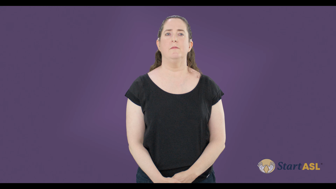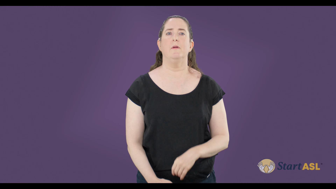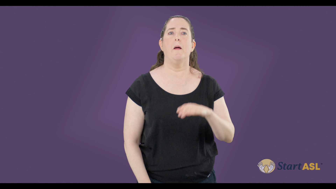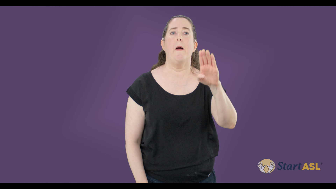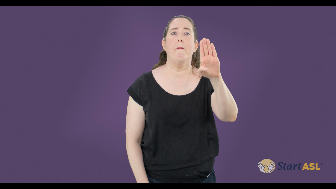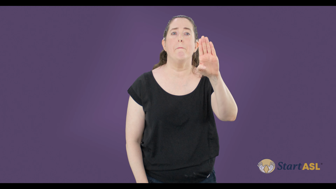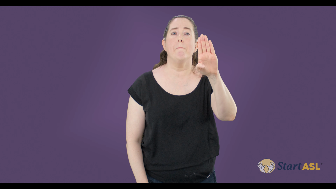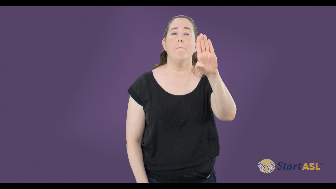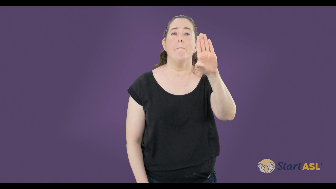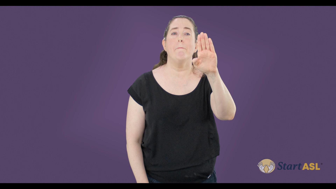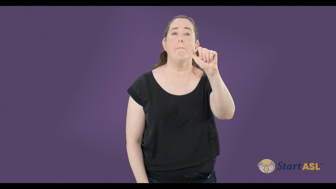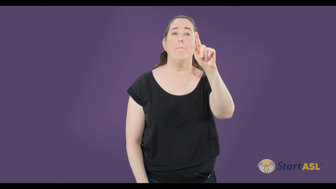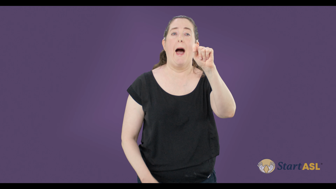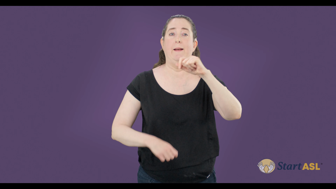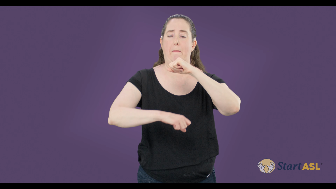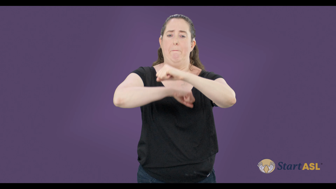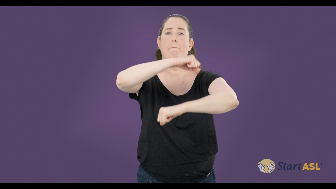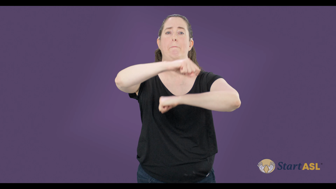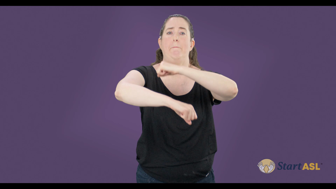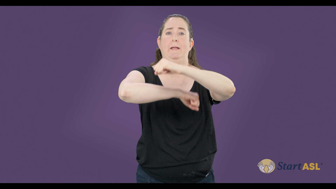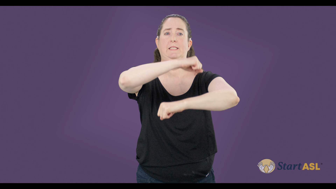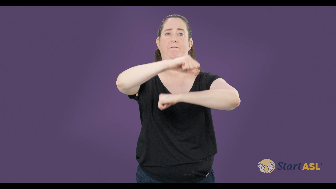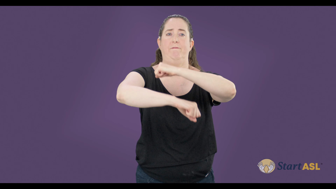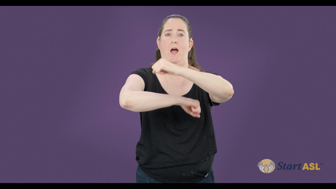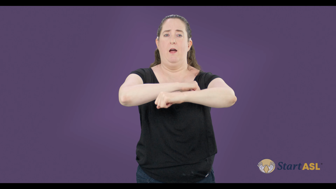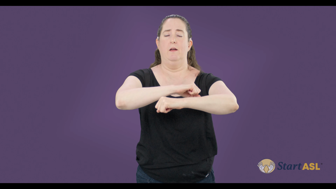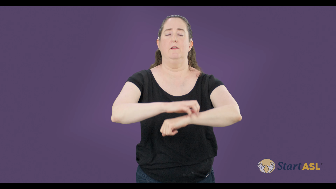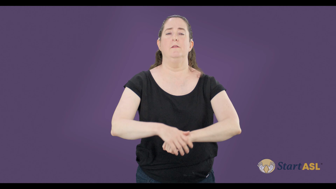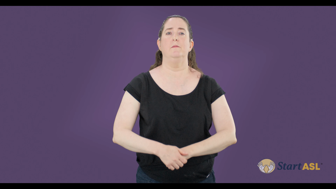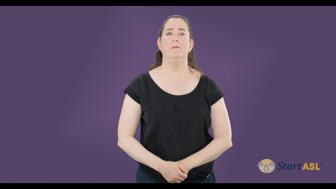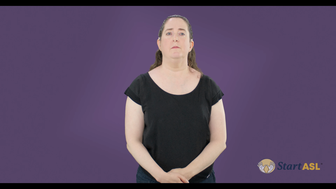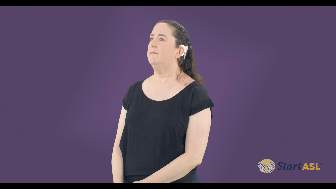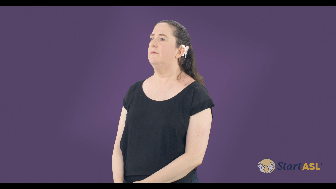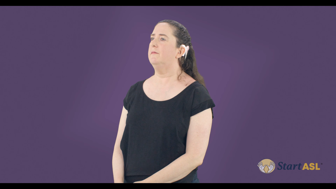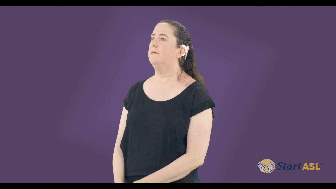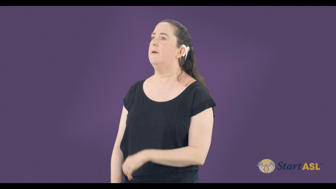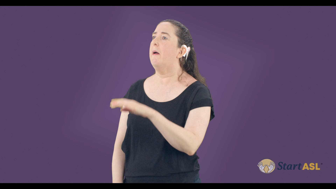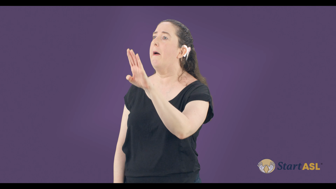bat mitzvah